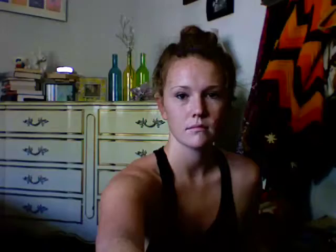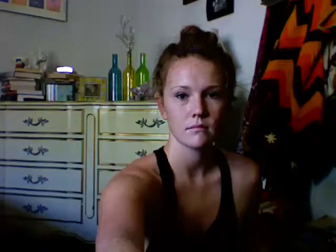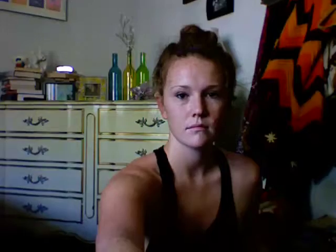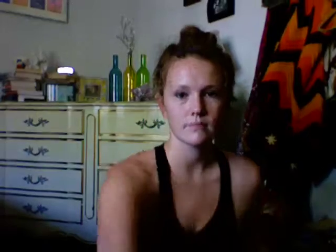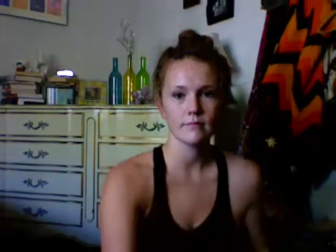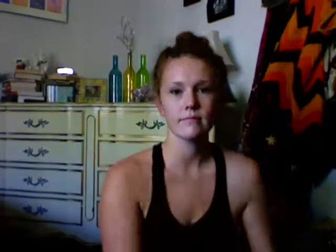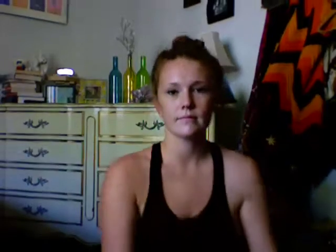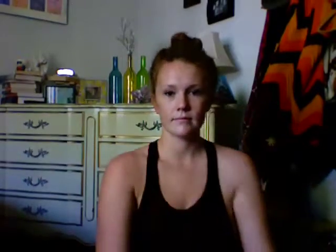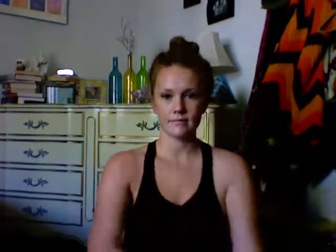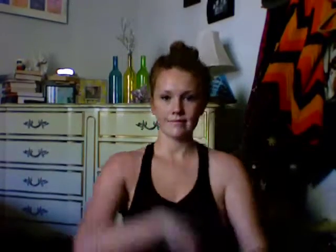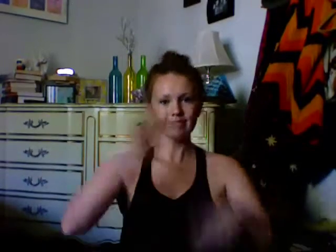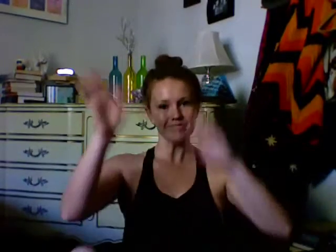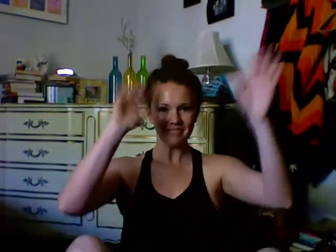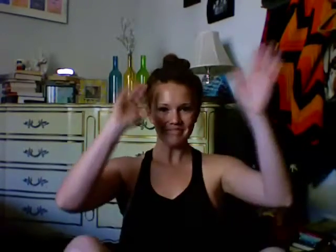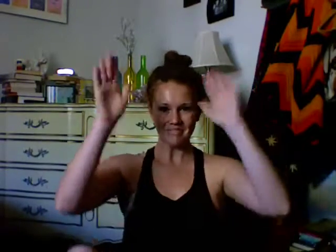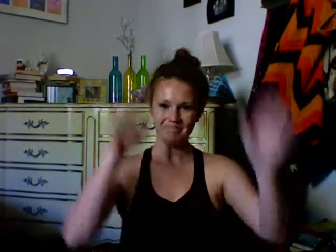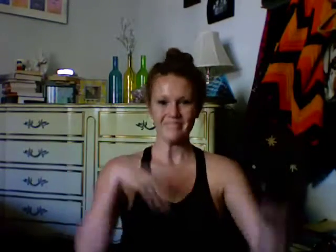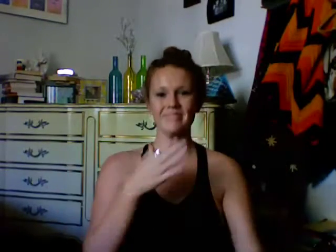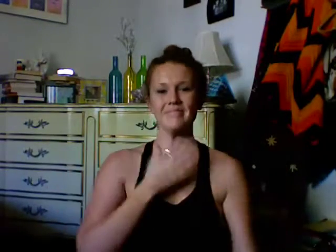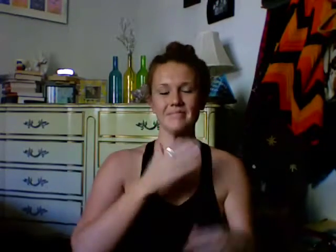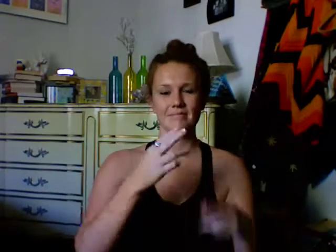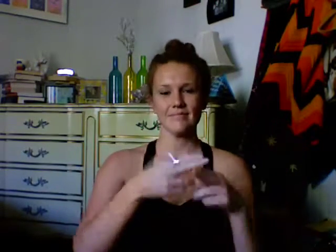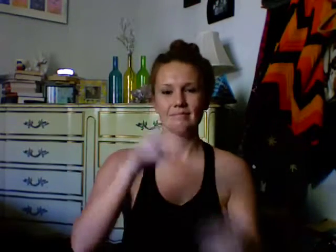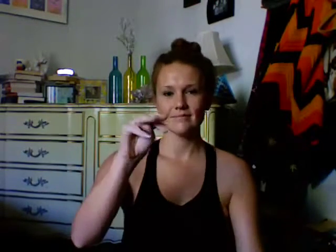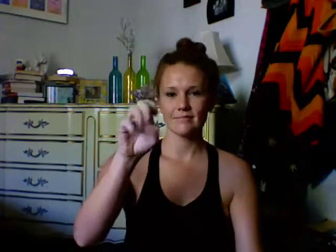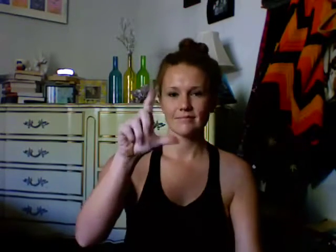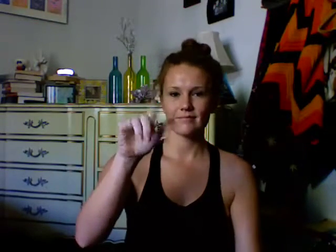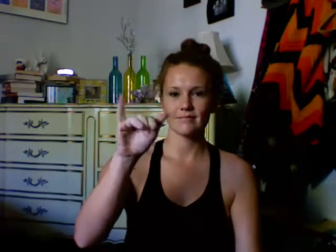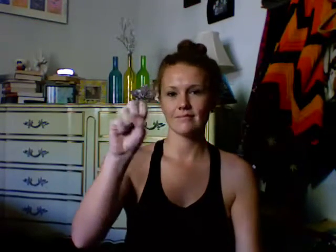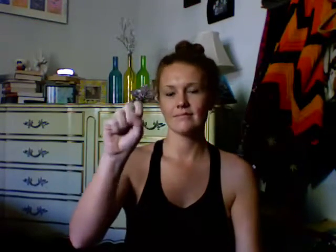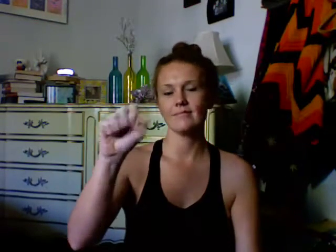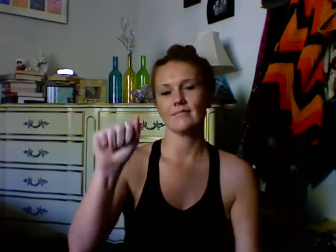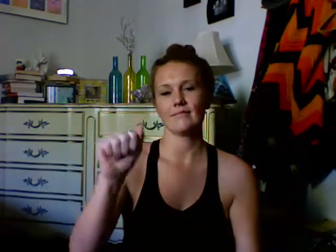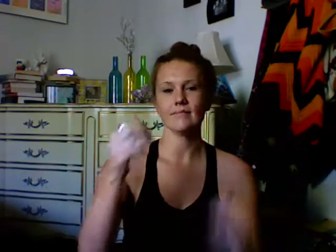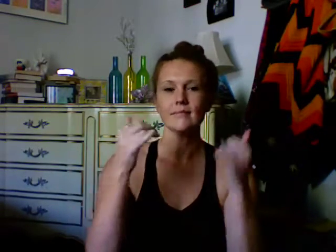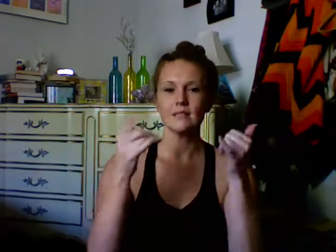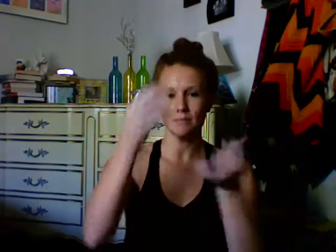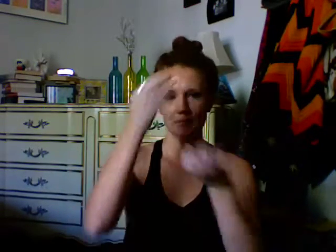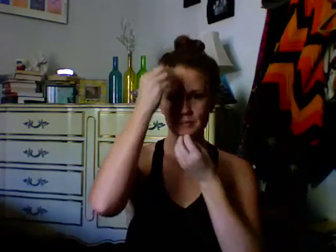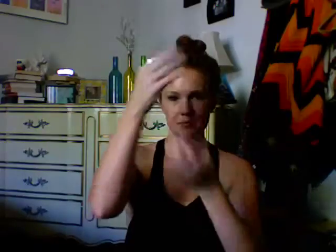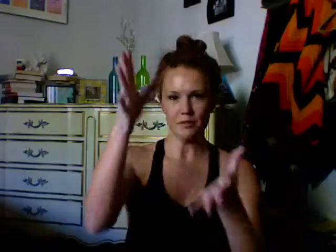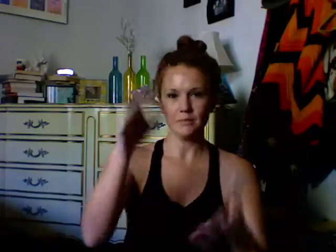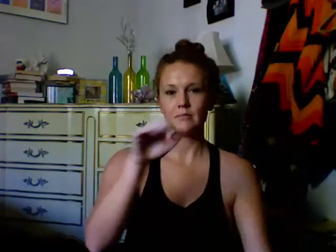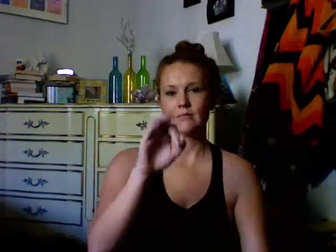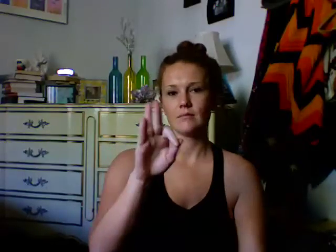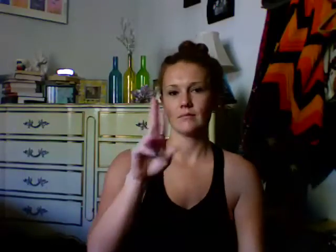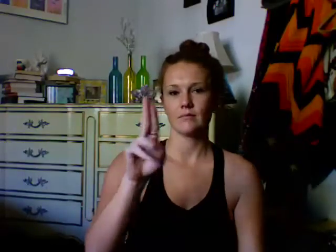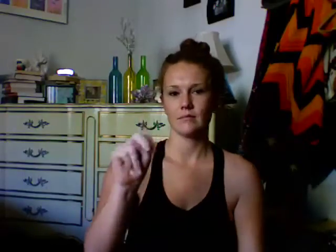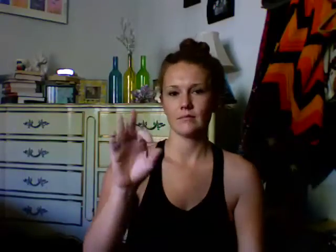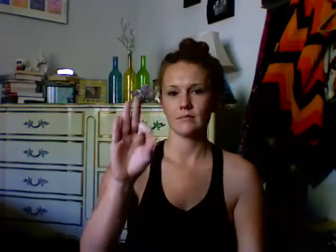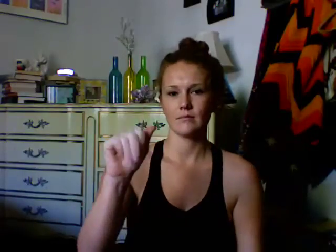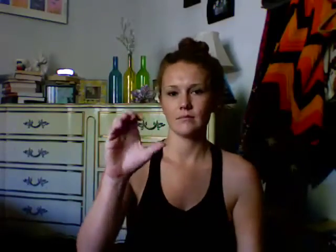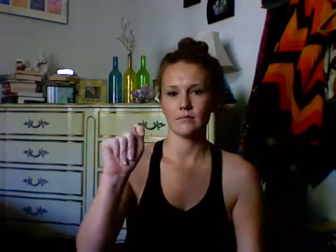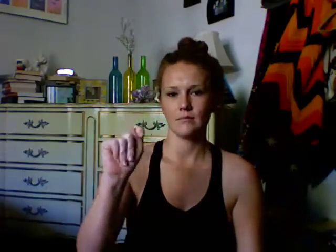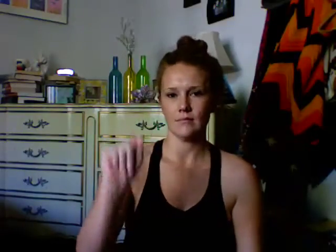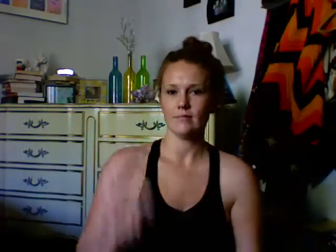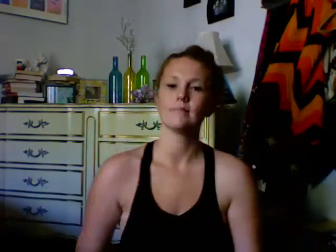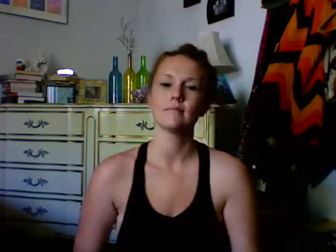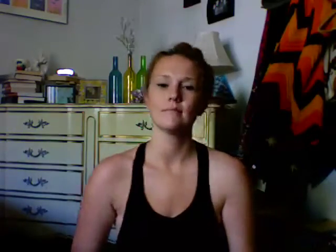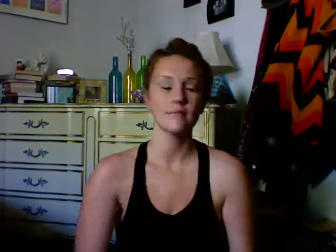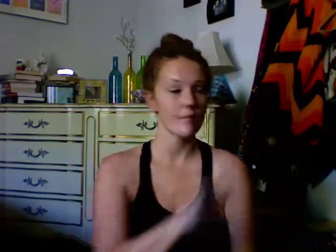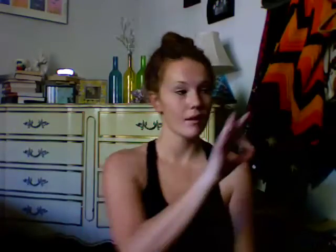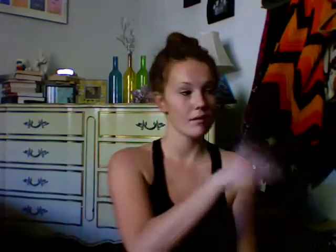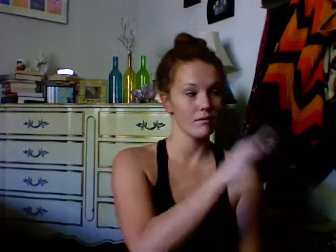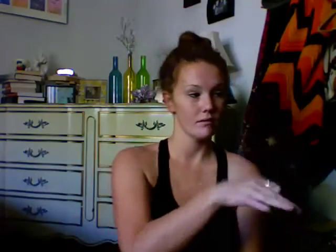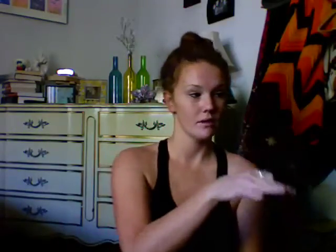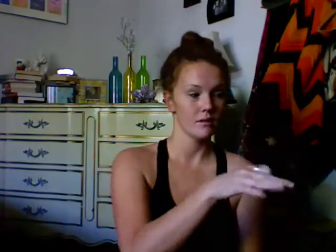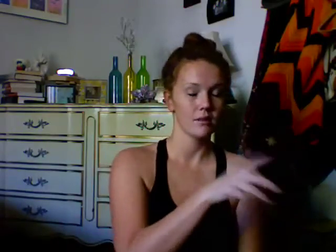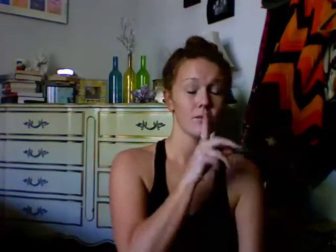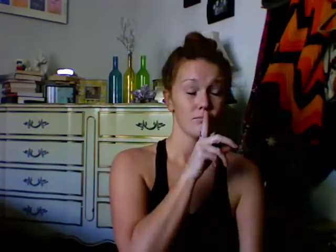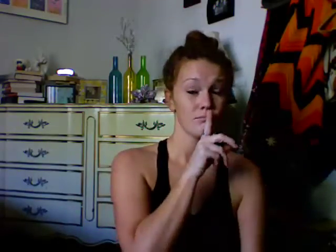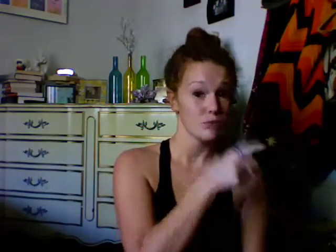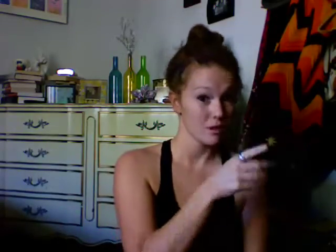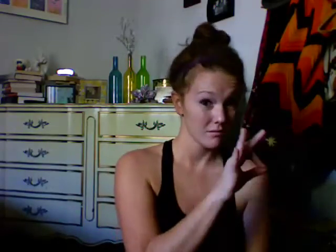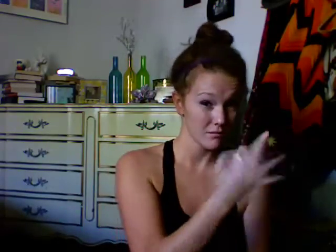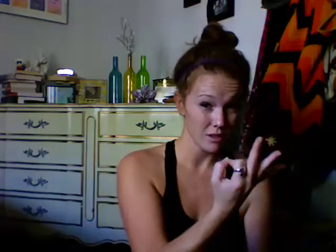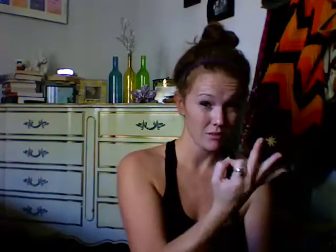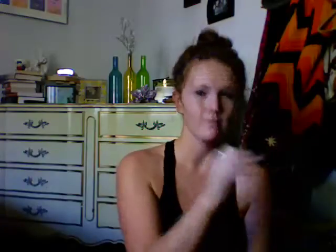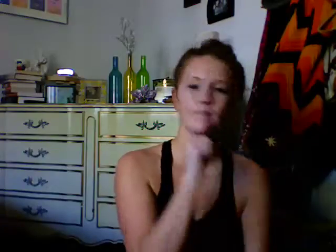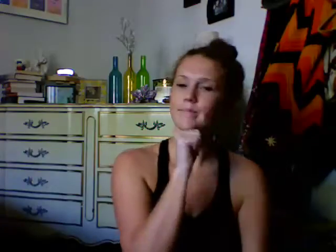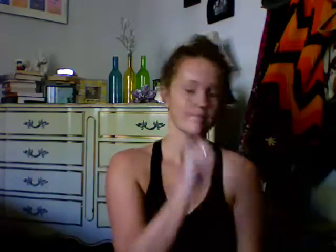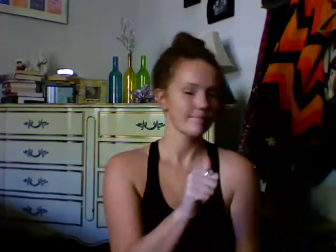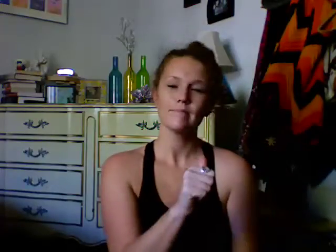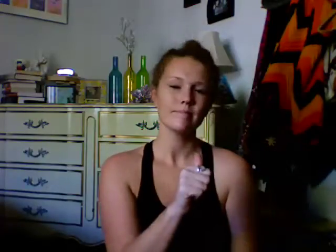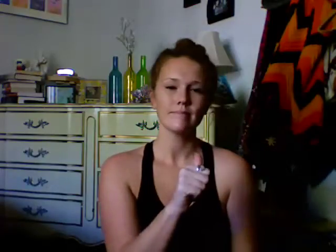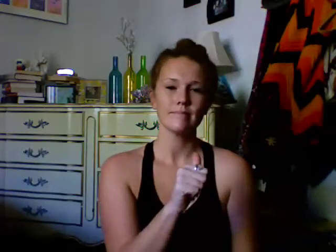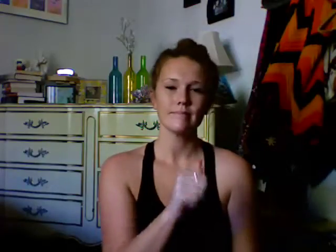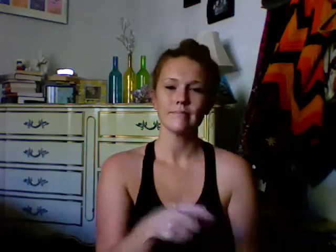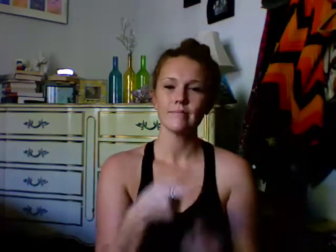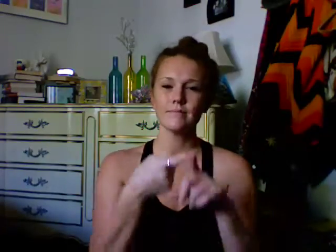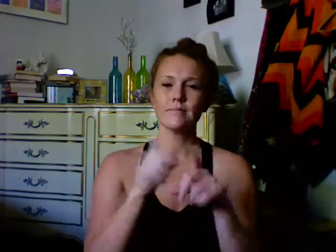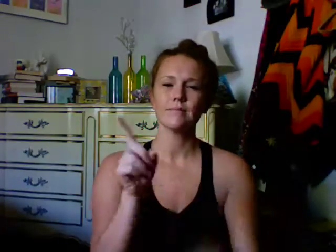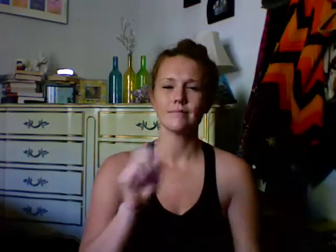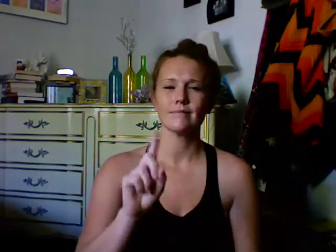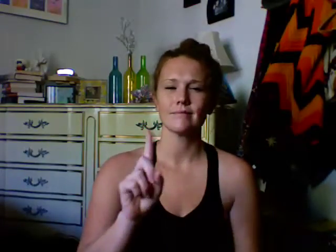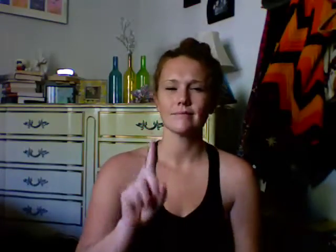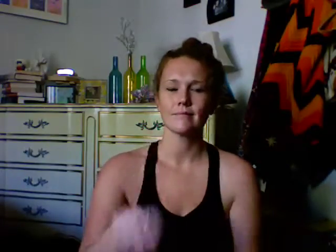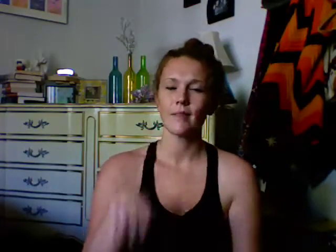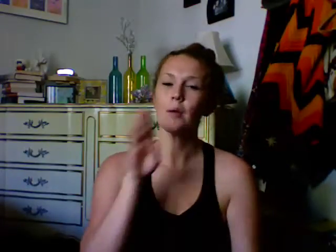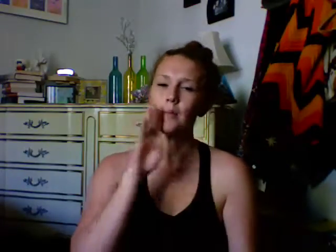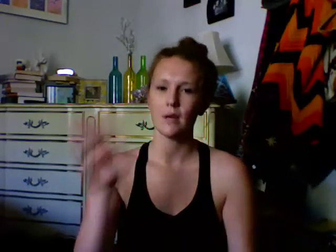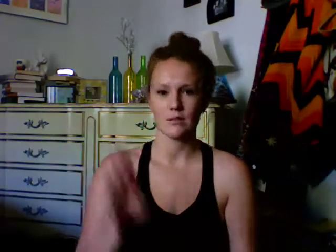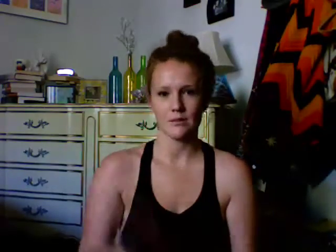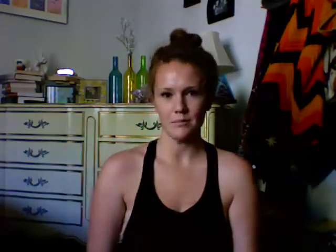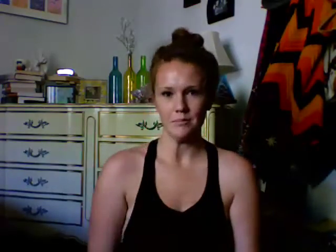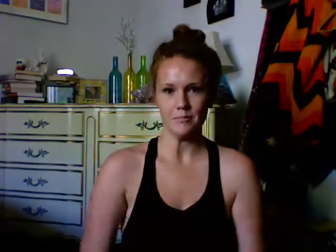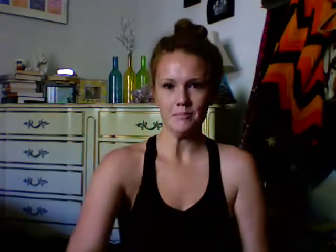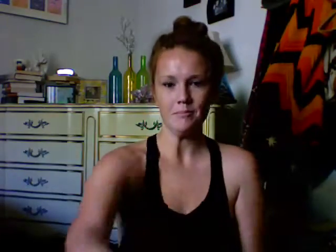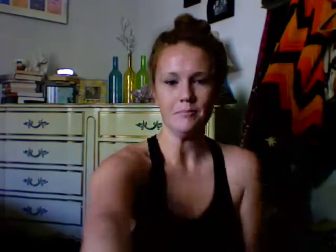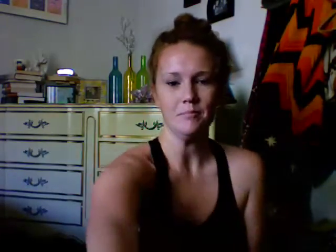FrenchFries